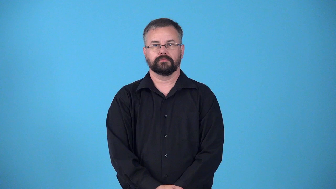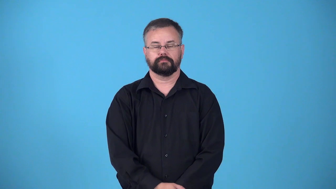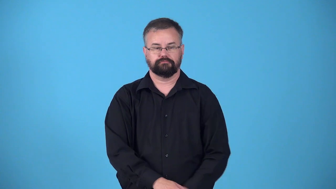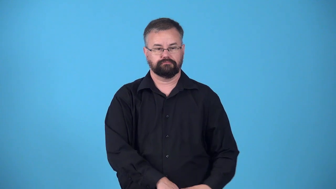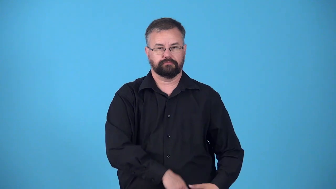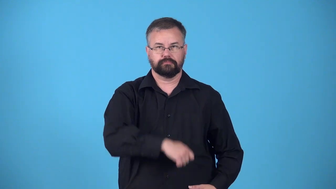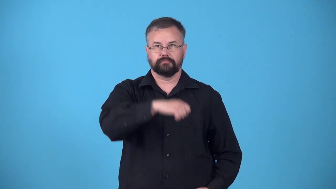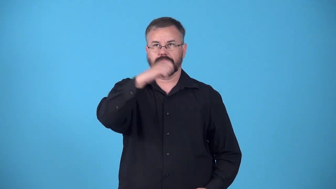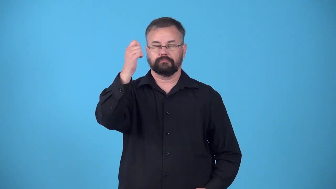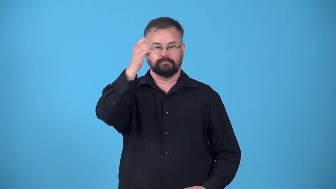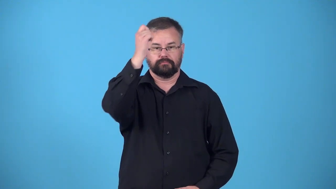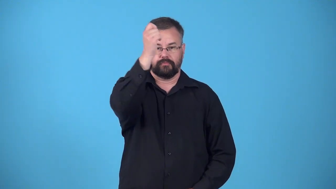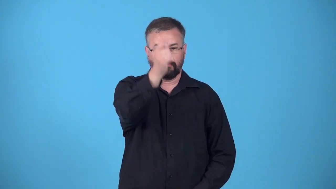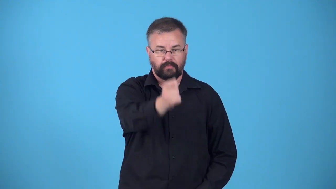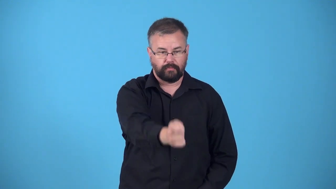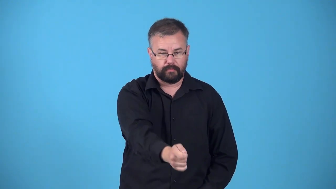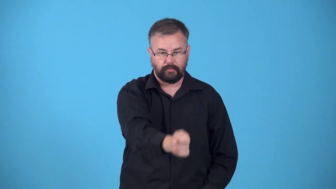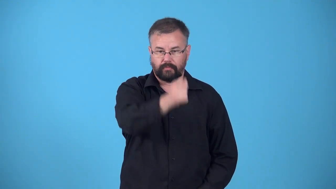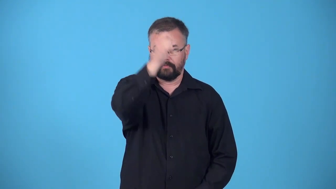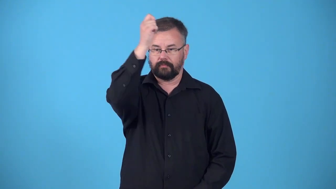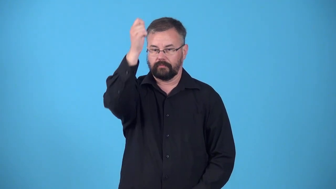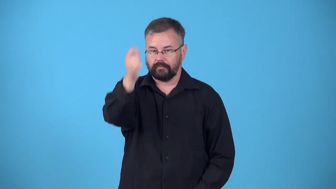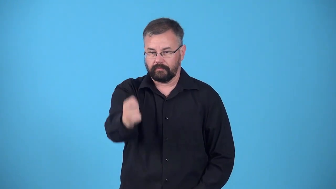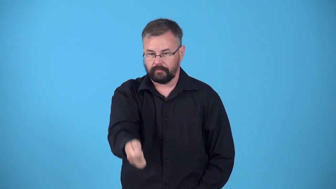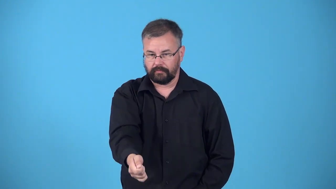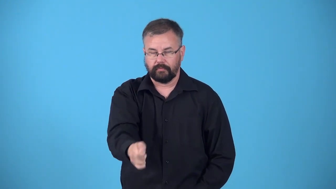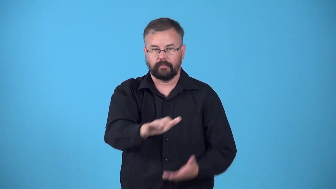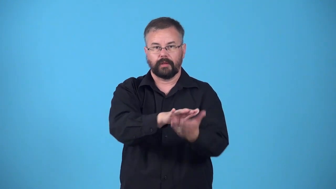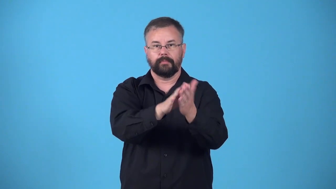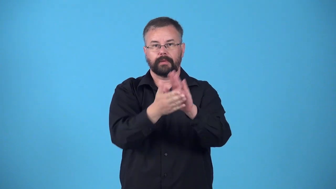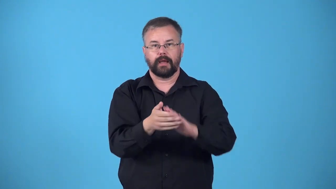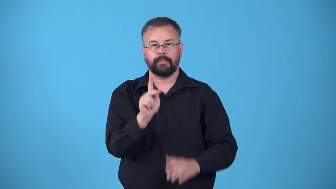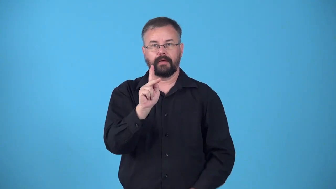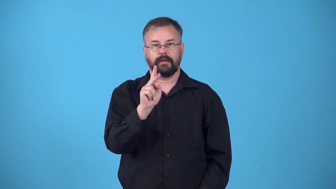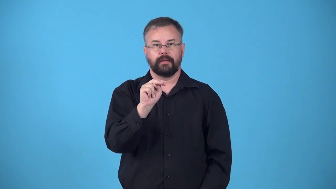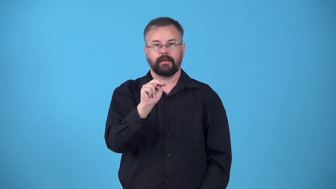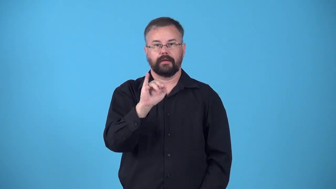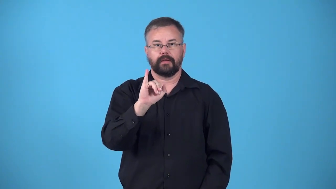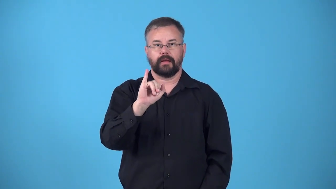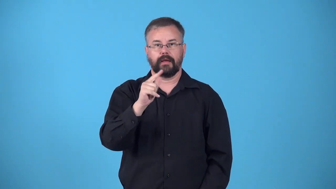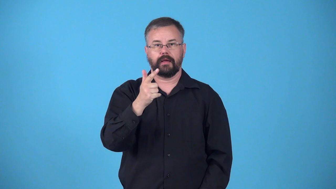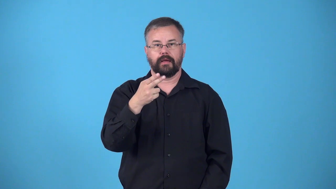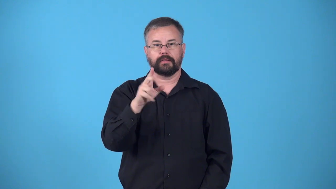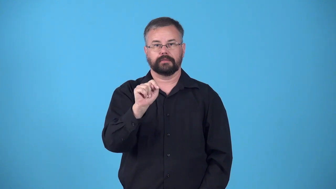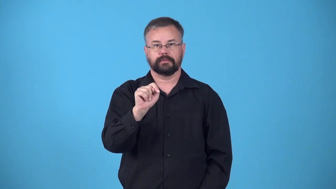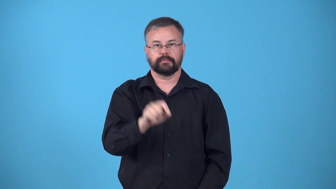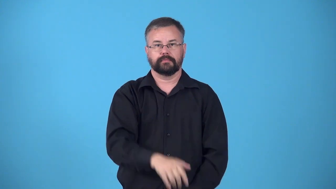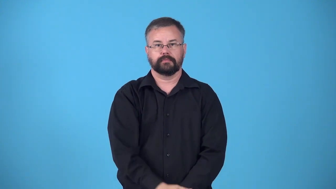dub,knight